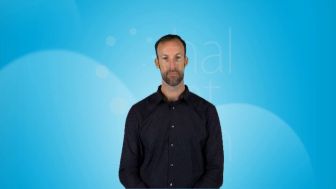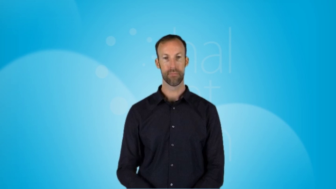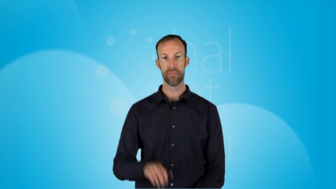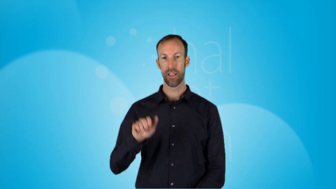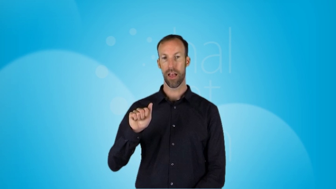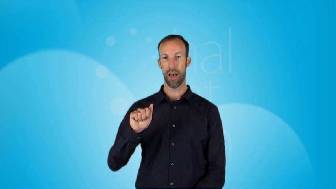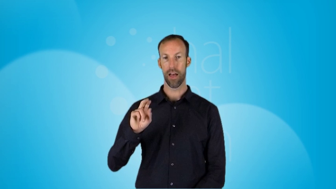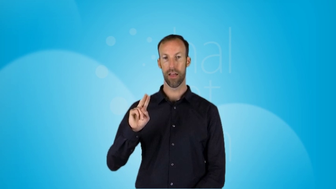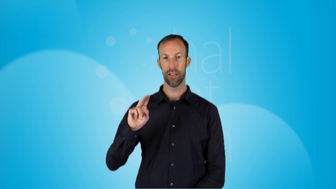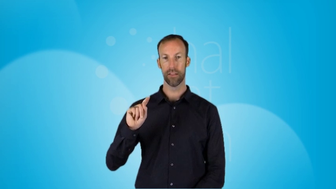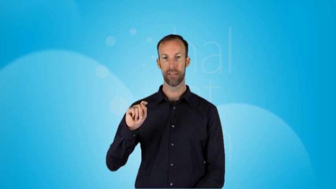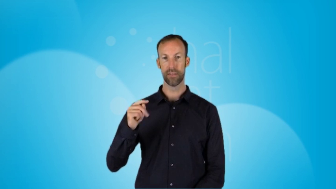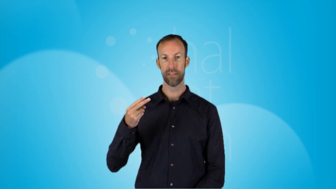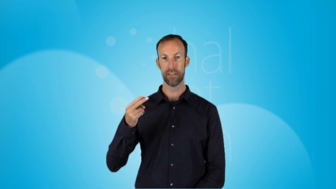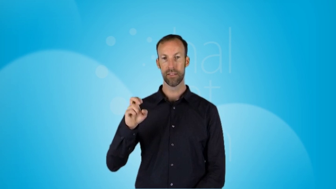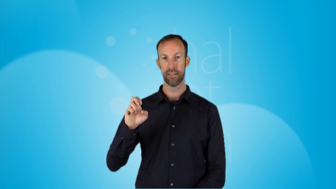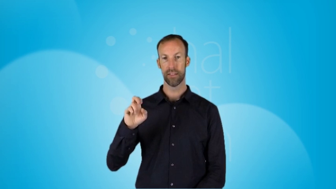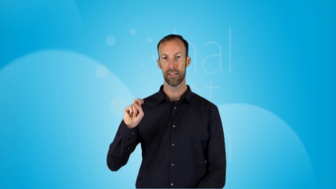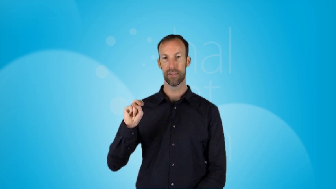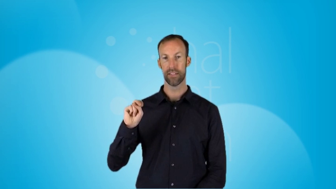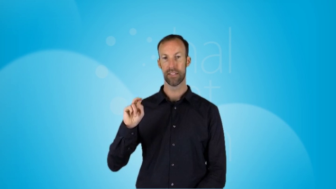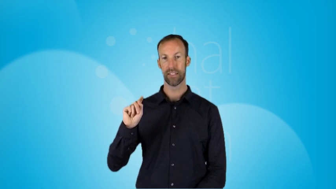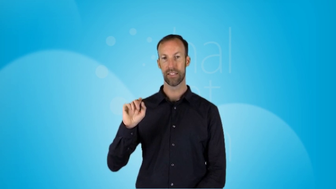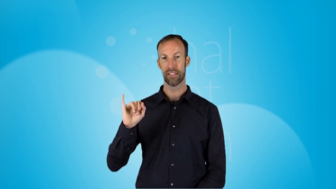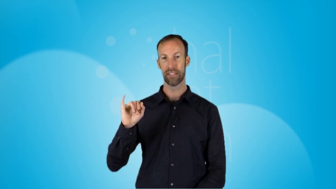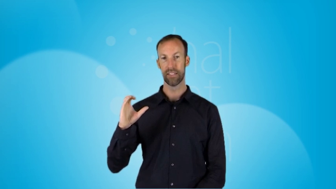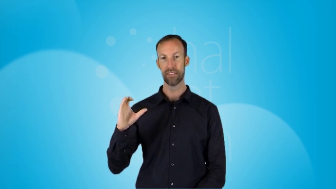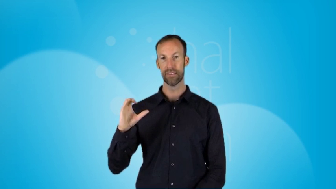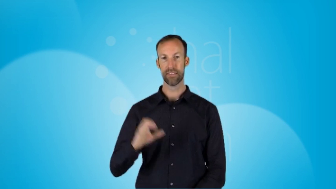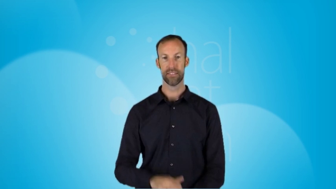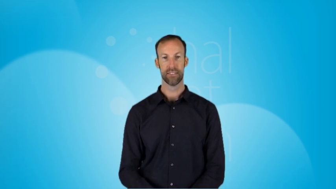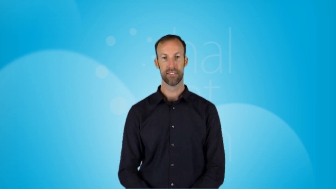authentic